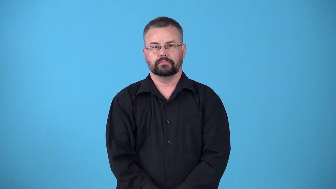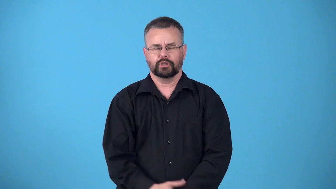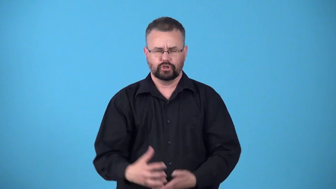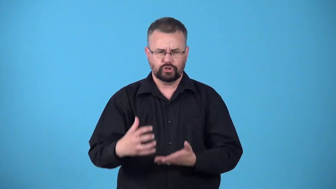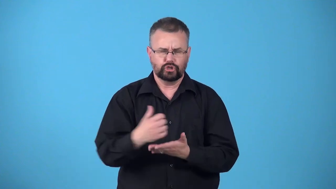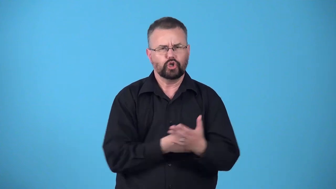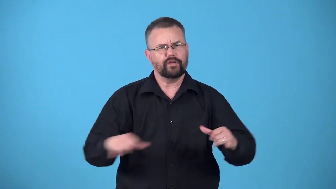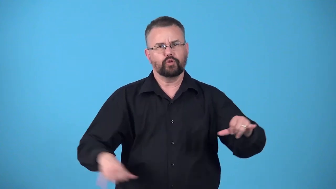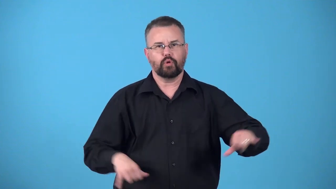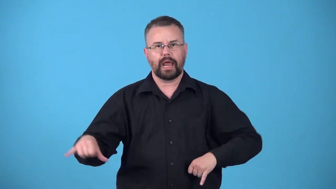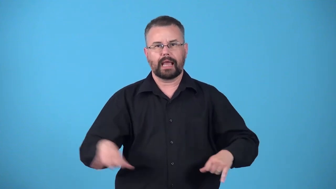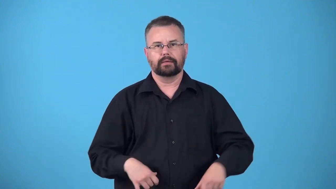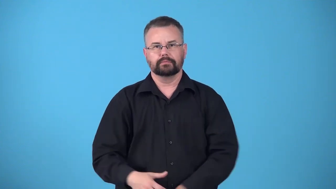bragging rights